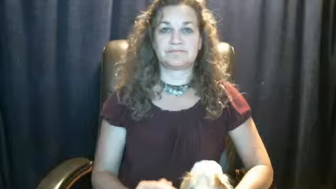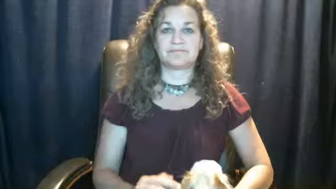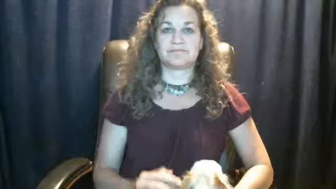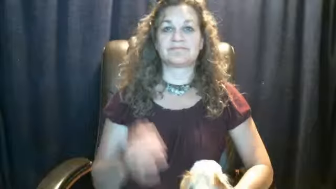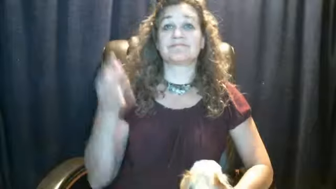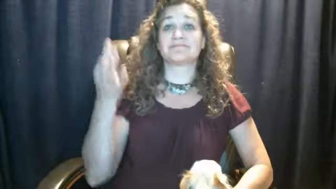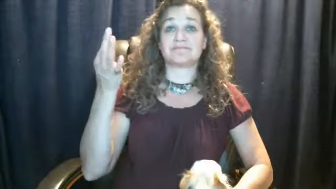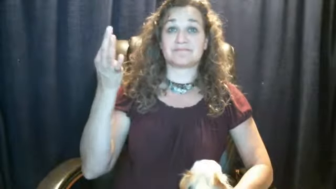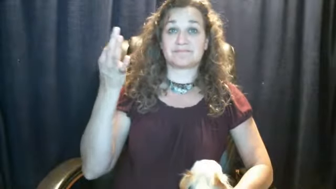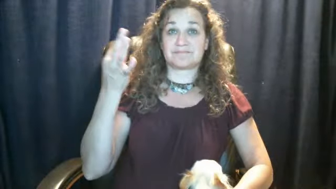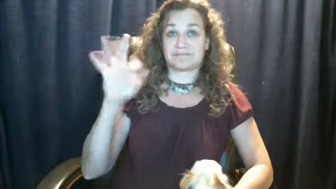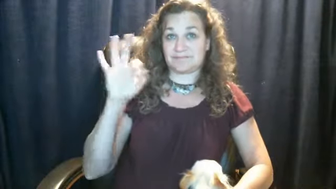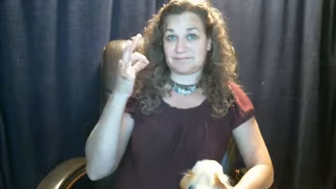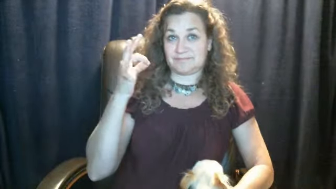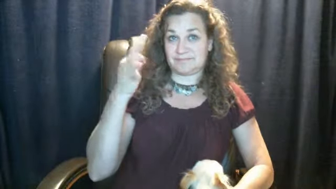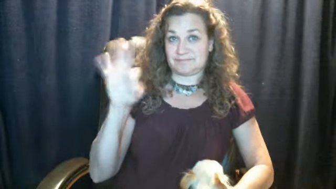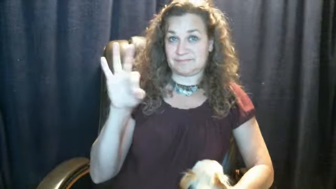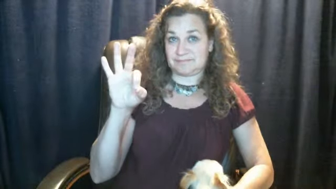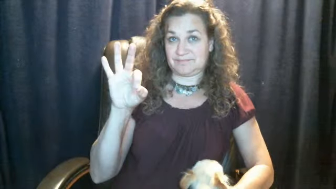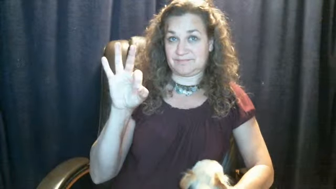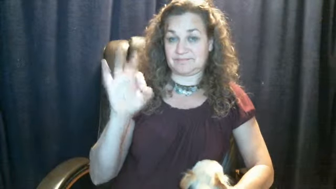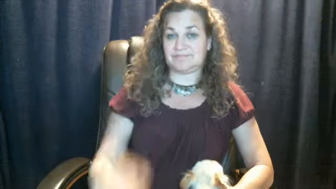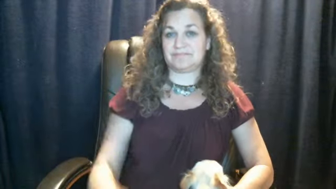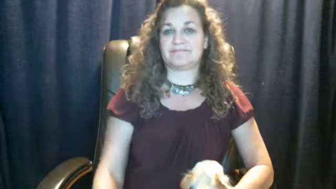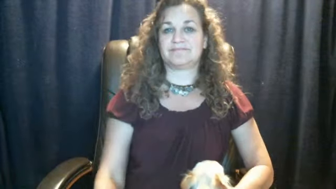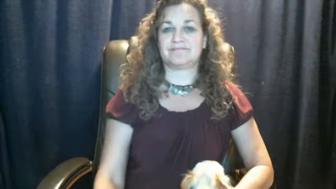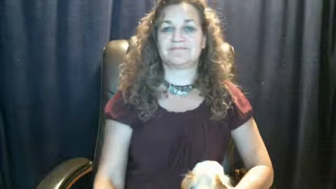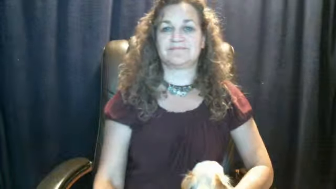nineteen